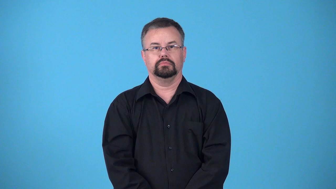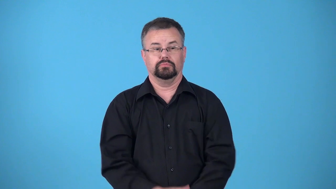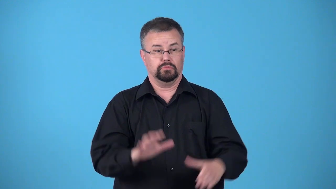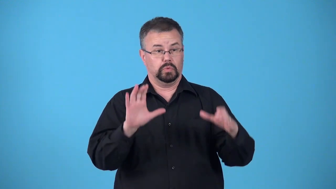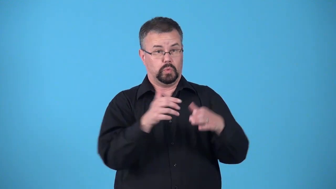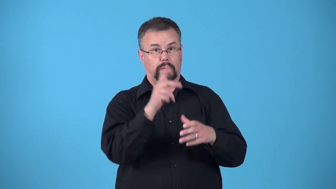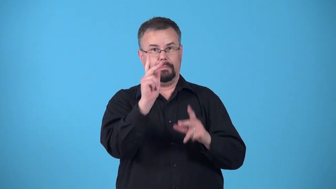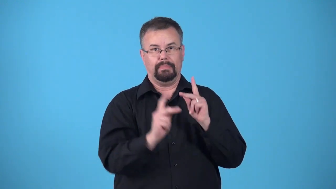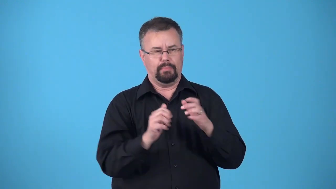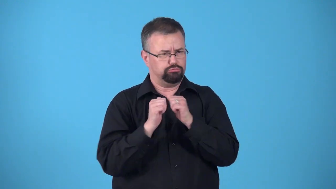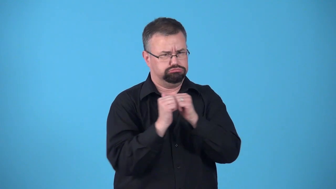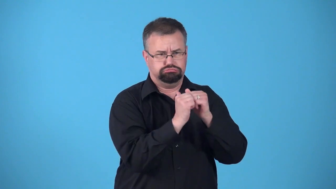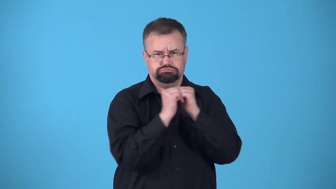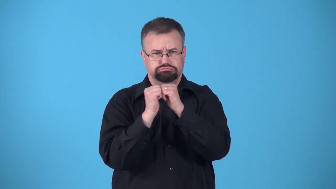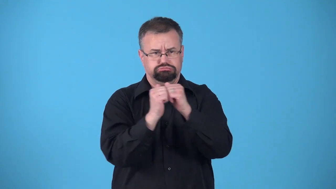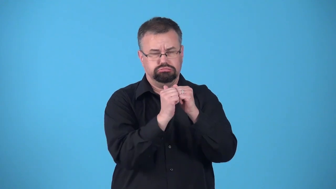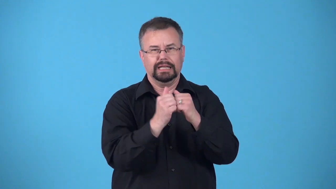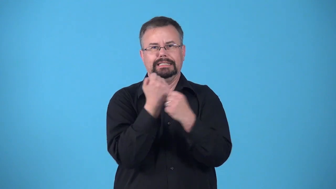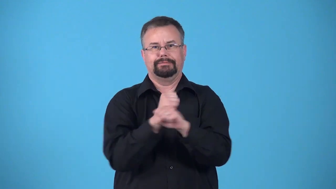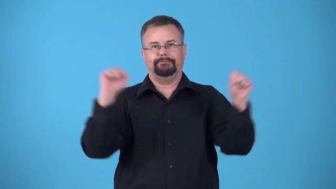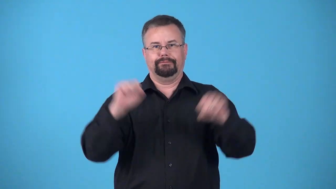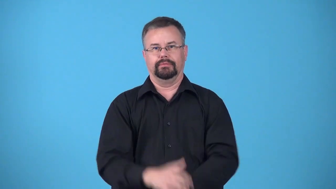safety in numbers